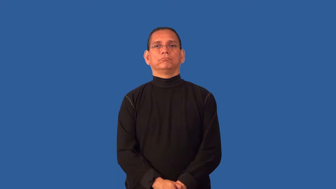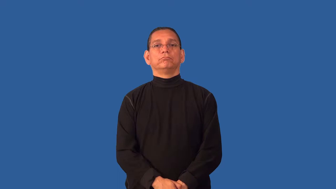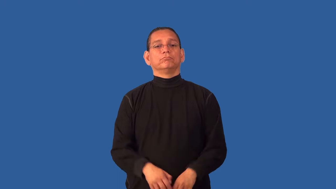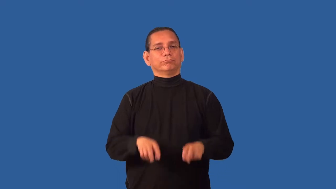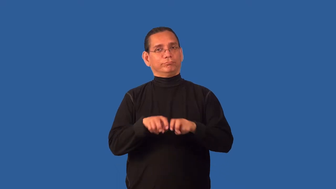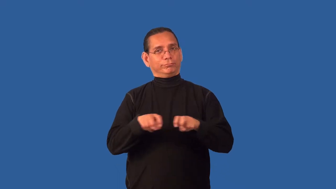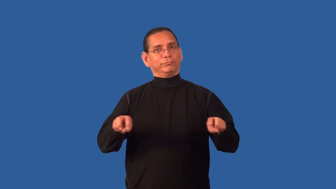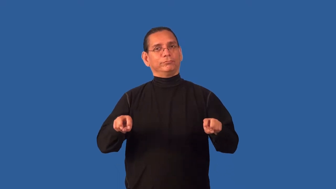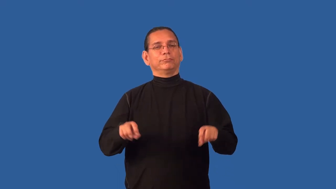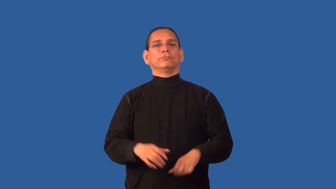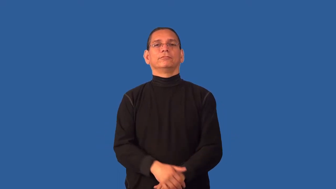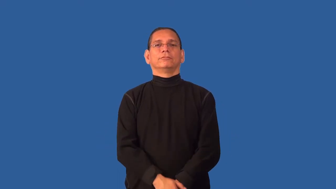couch,chesterfield-furniture